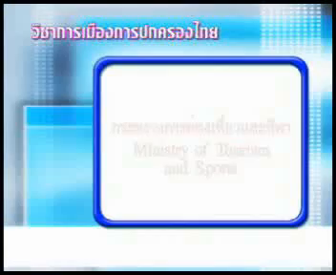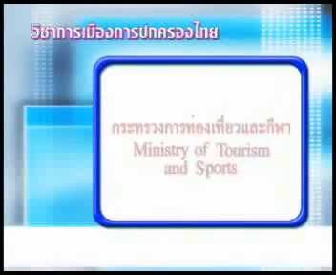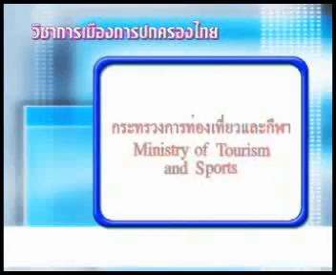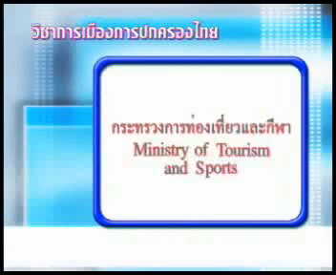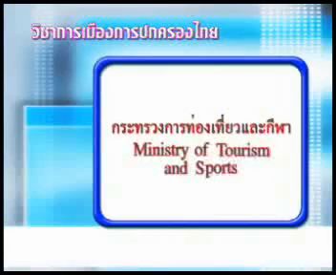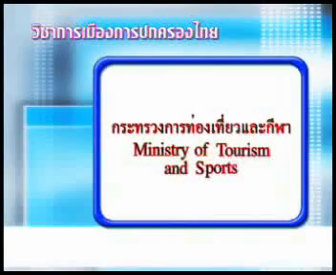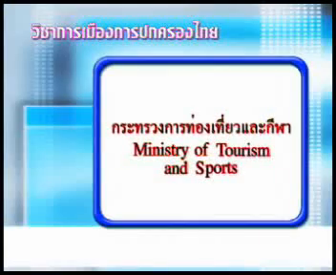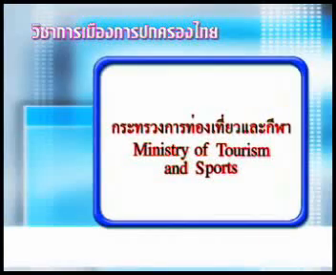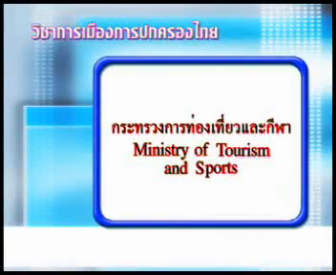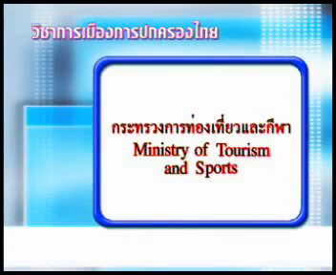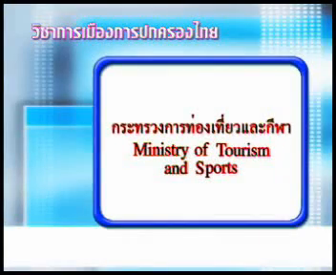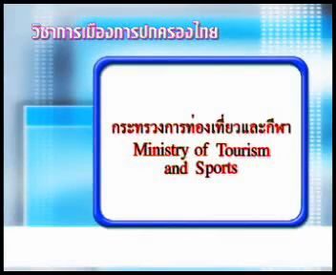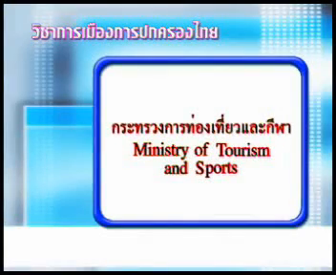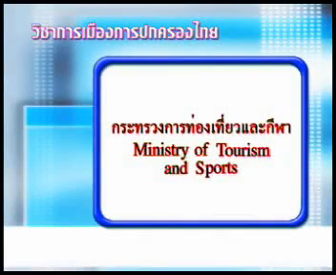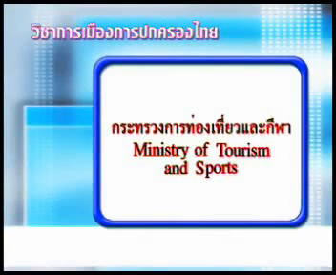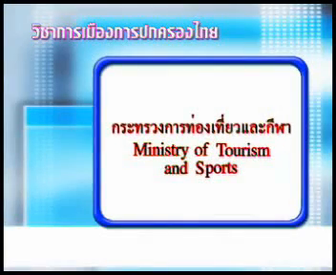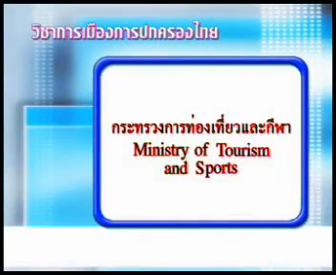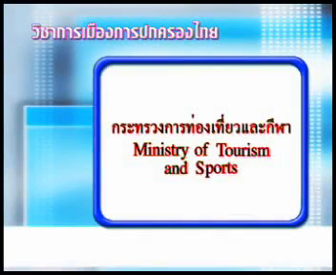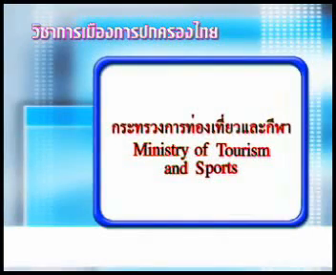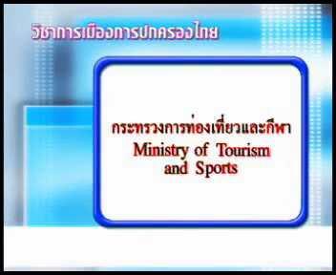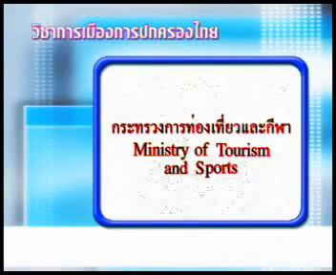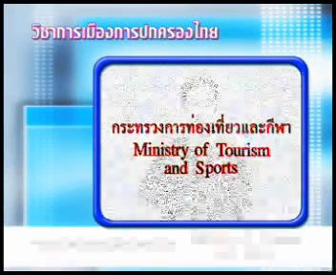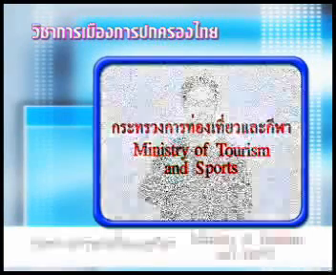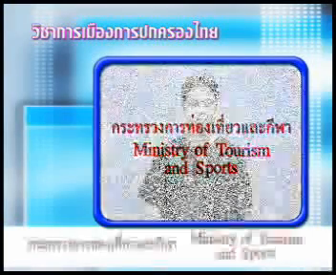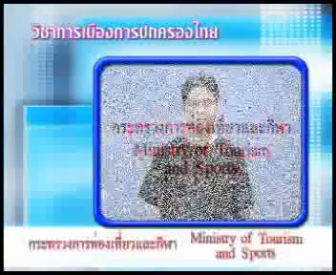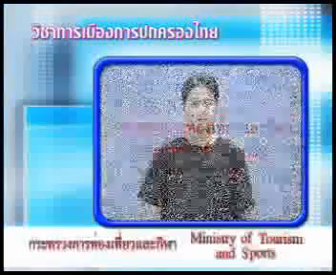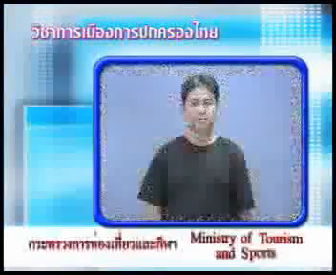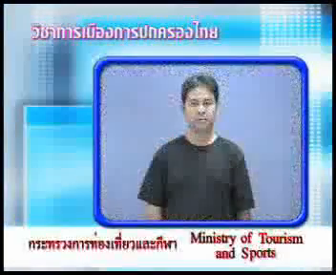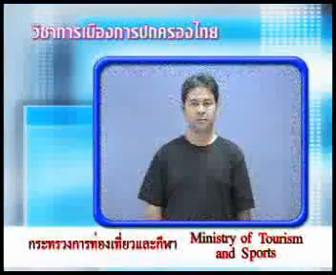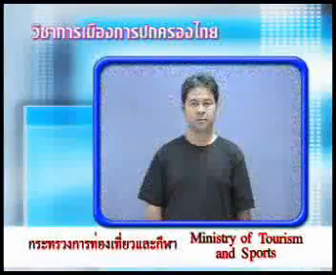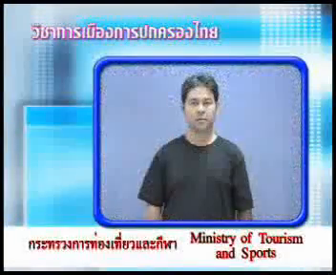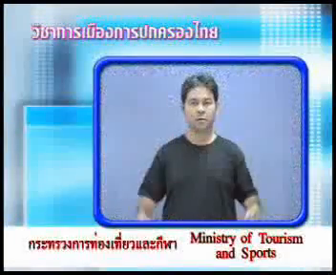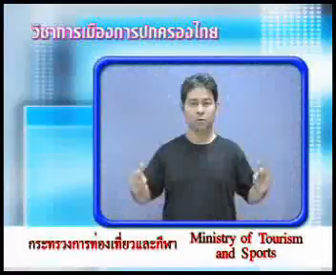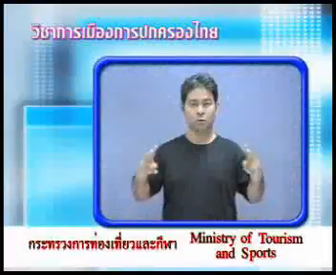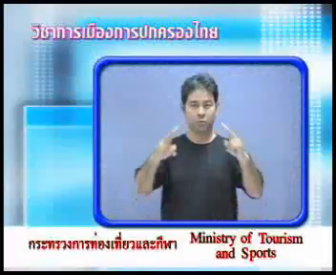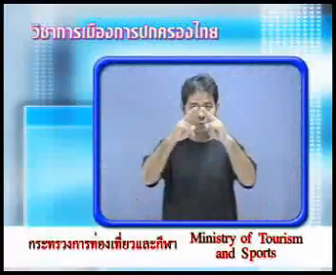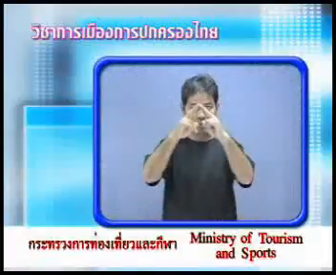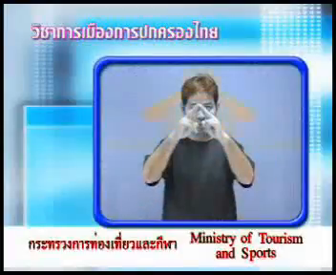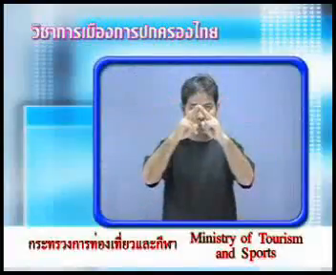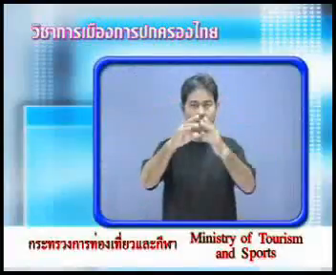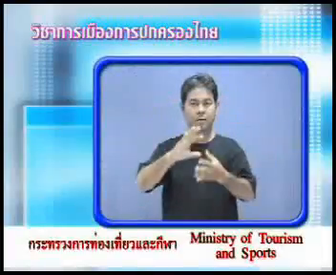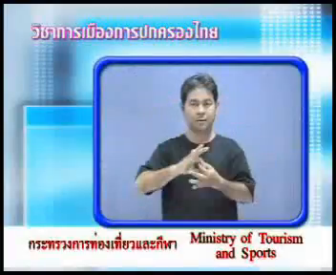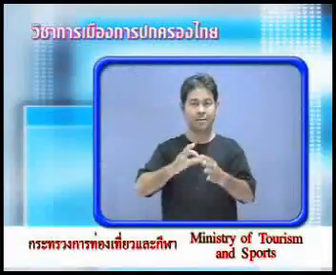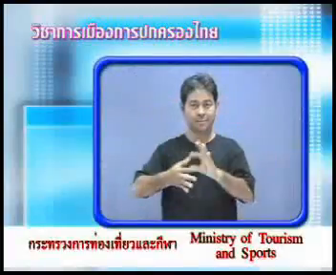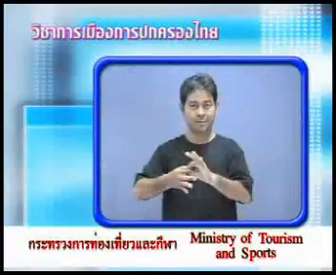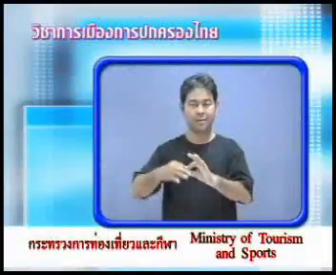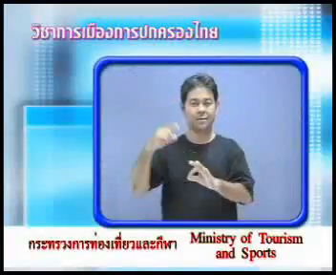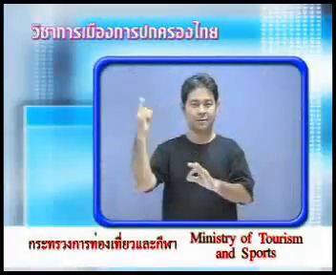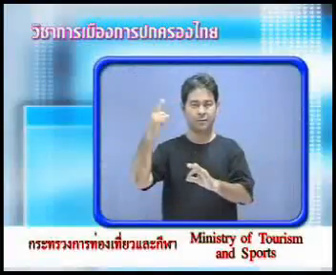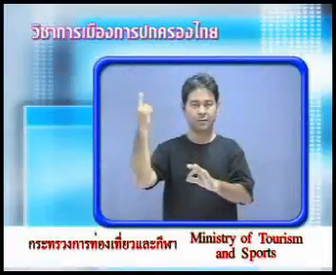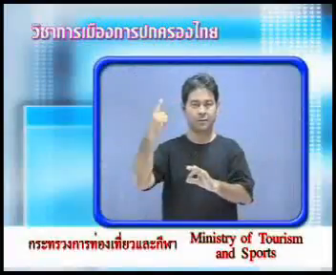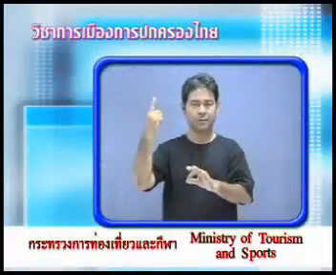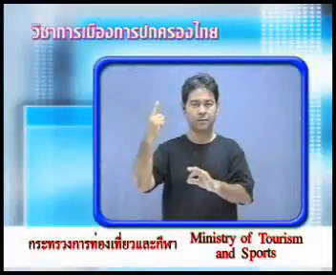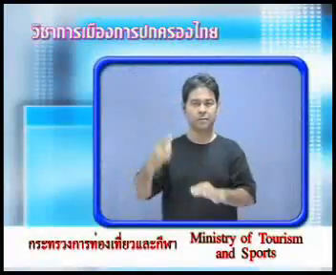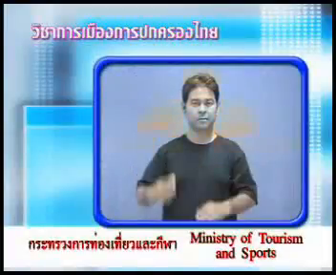minisof_tourism